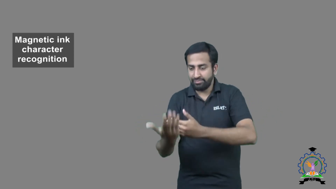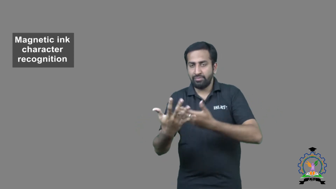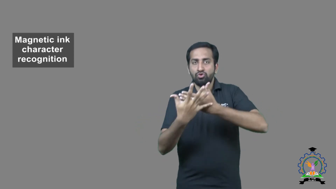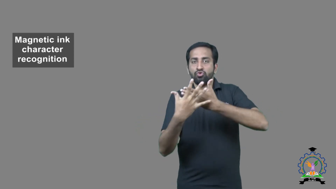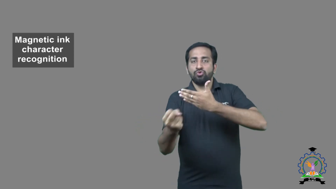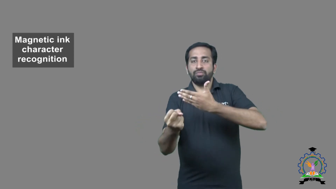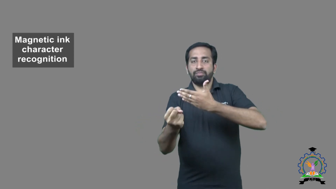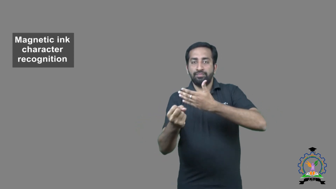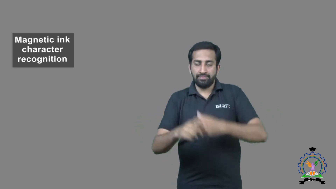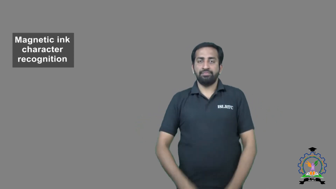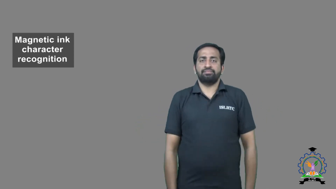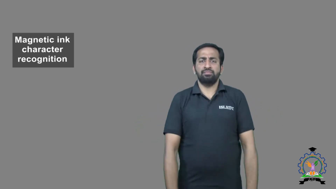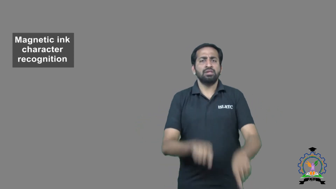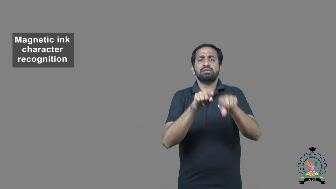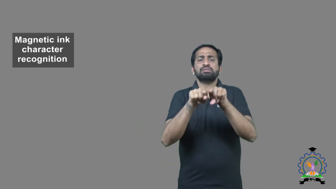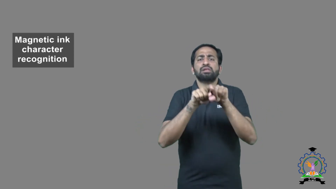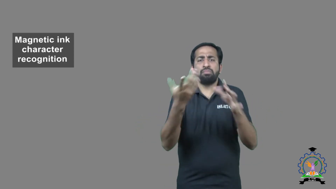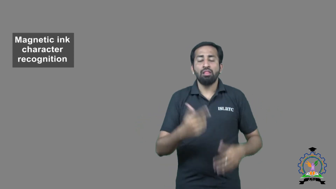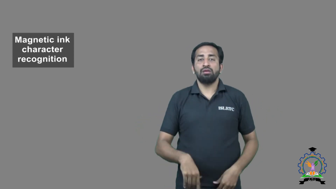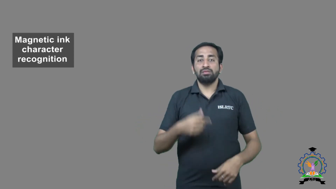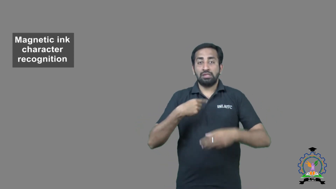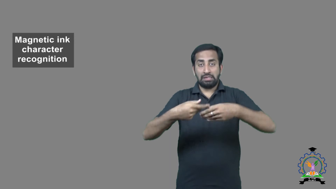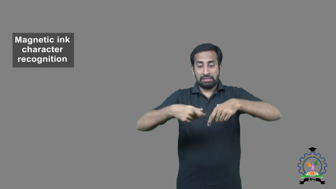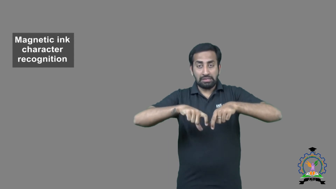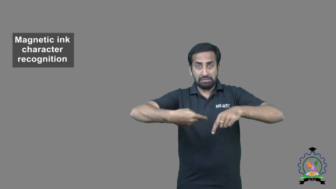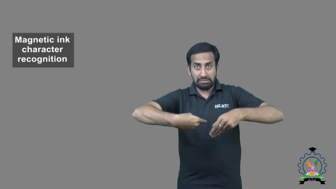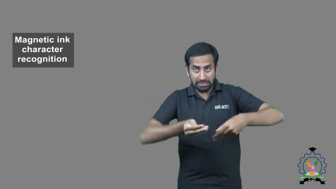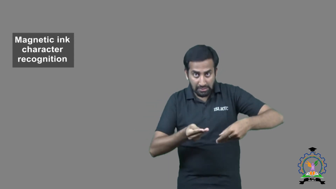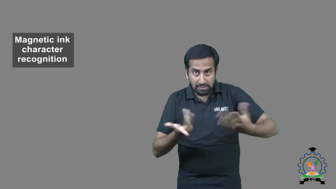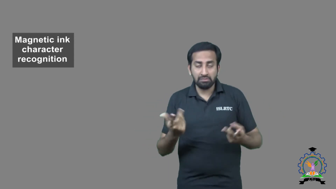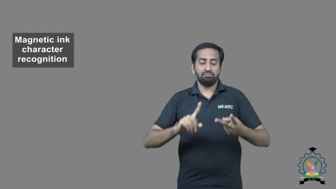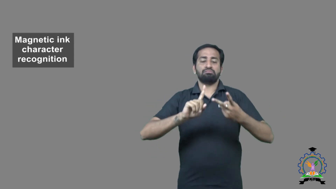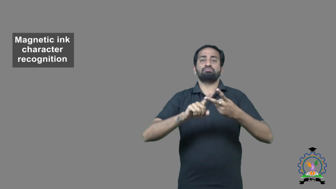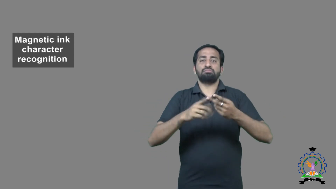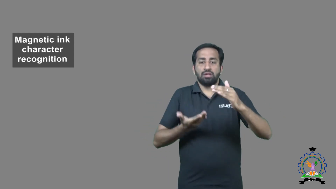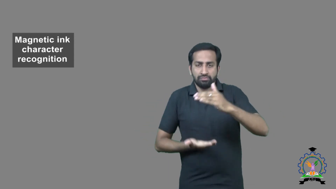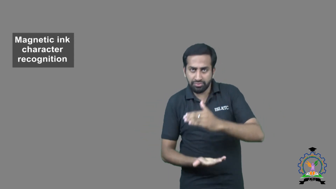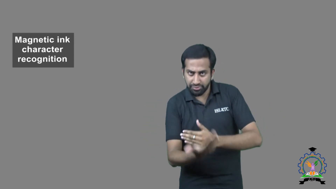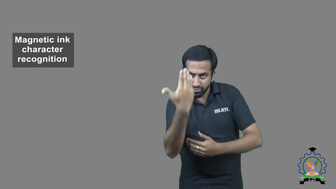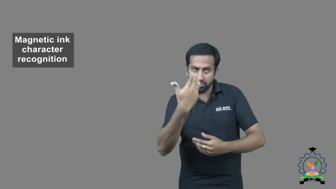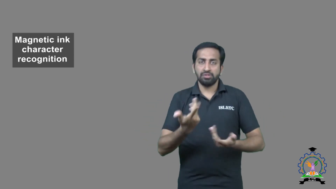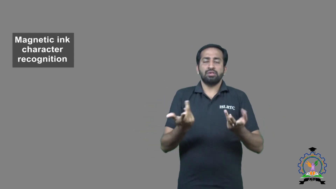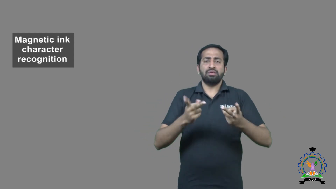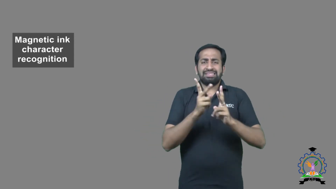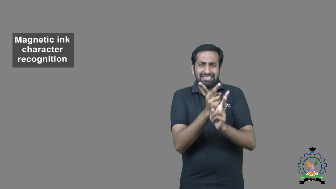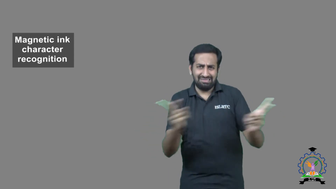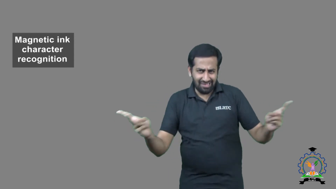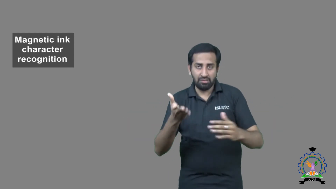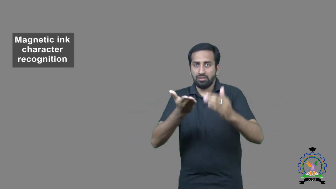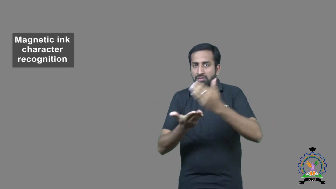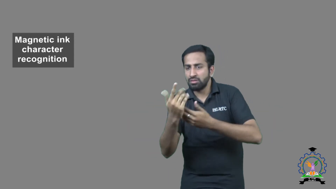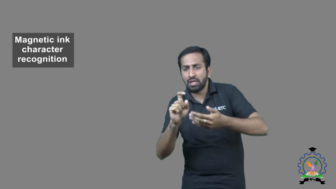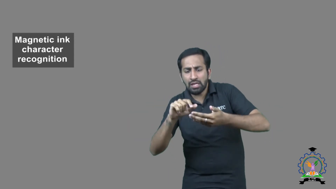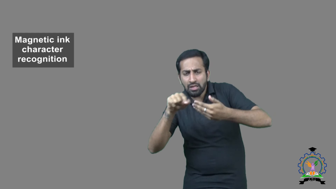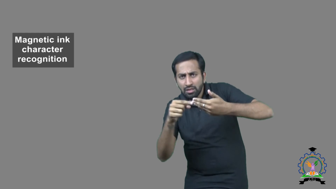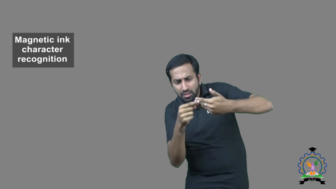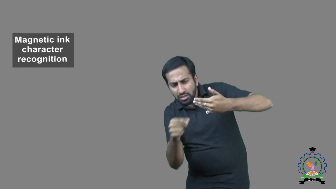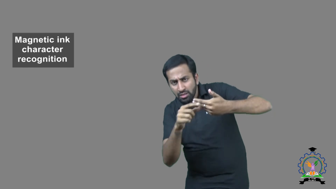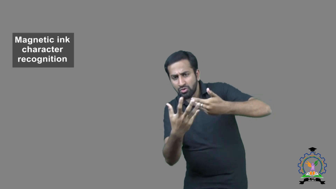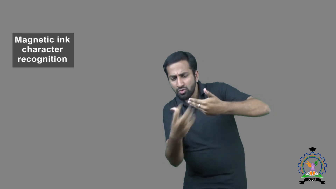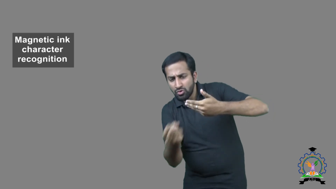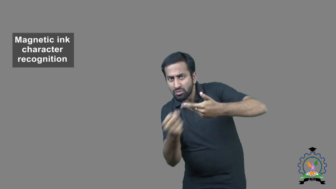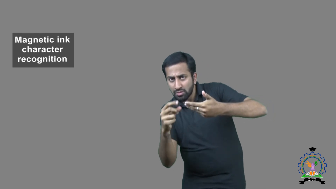Magnetic ink character recognition 1